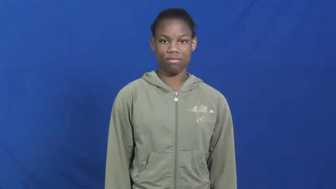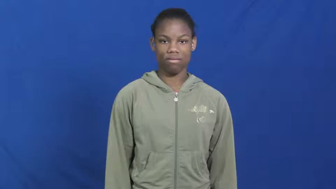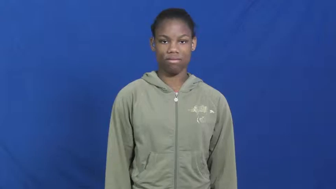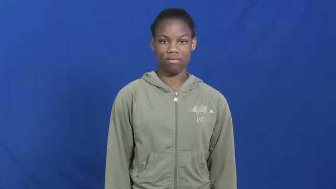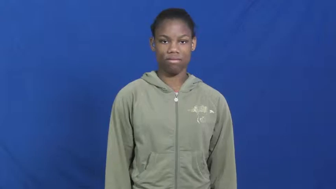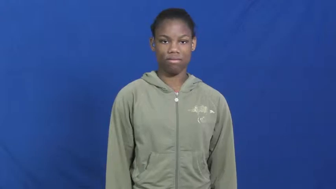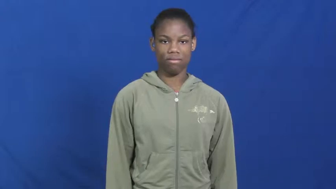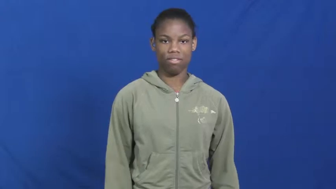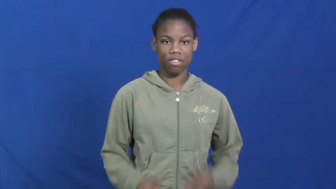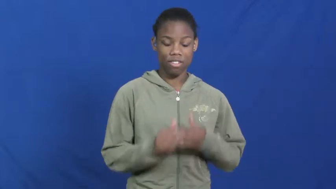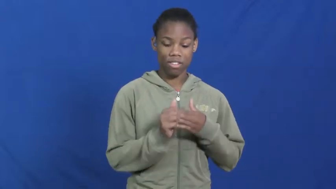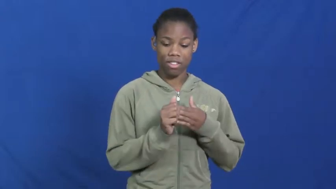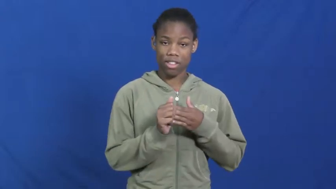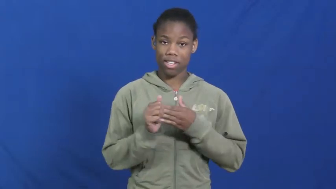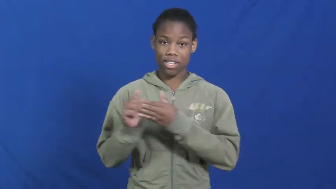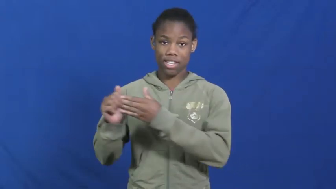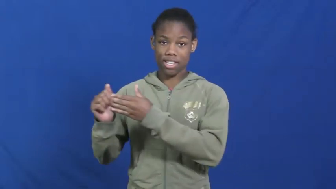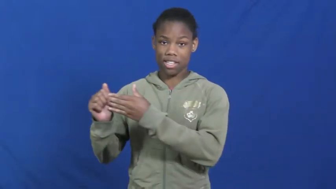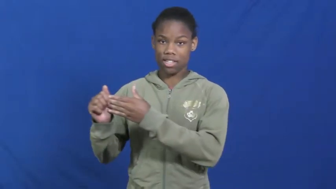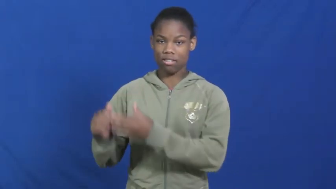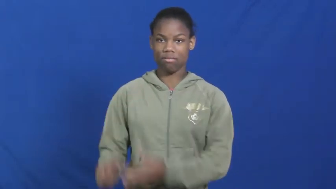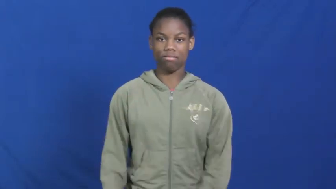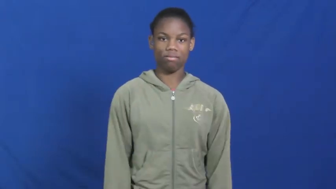lead,spearhead-verb